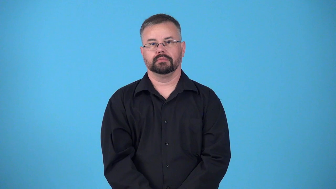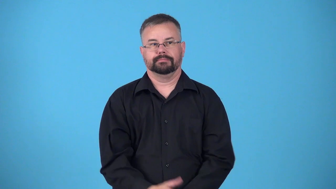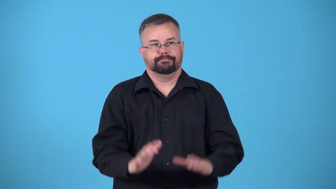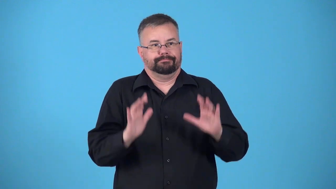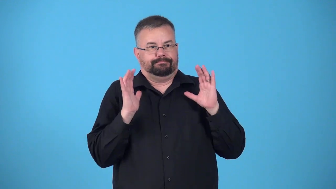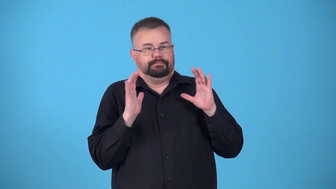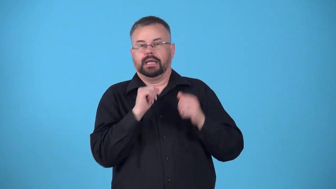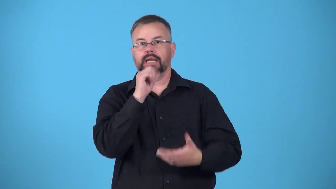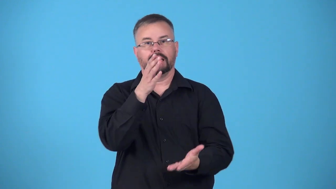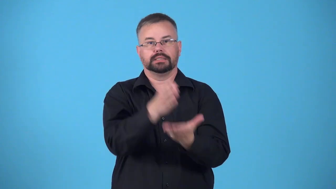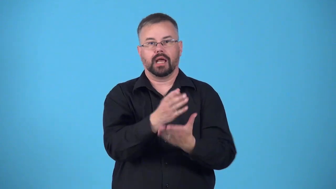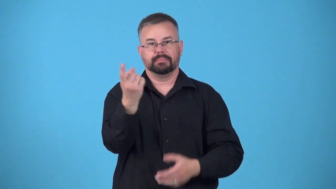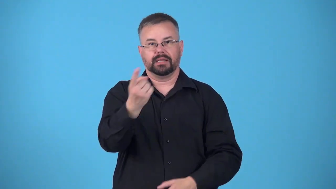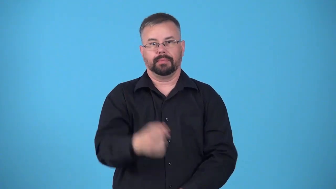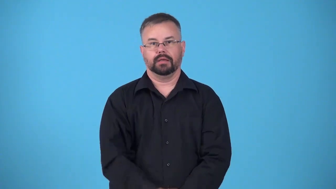sit by-uninvolved